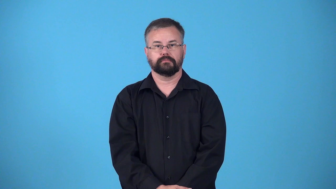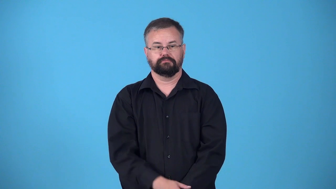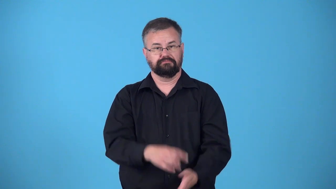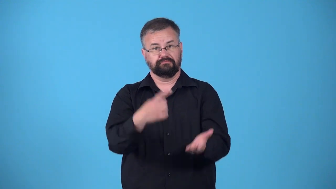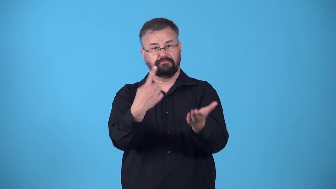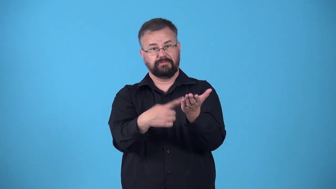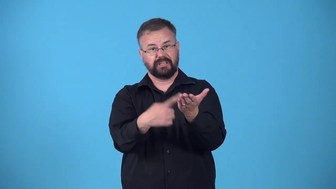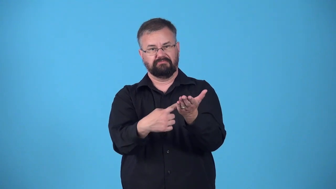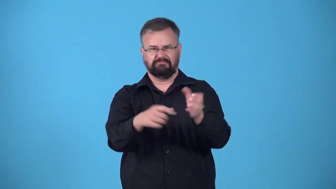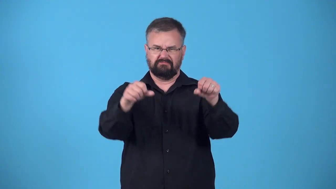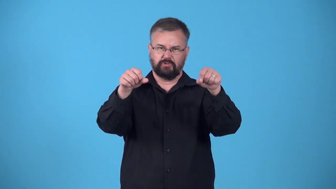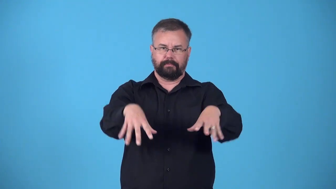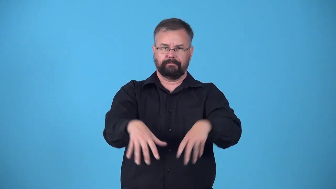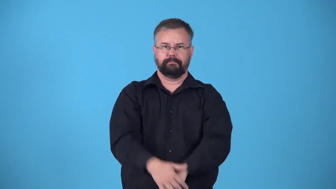drop-discussion,end discussion